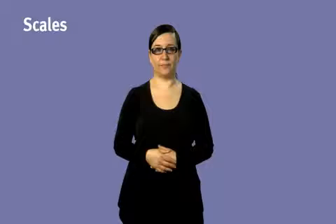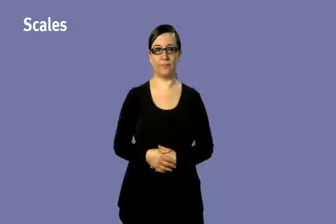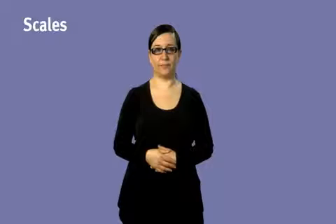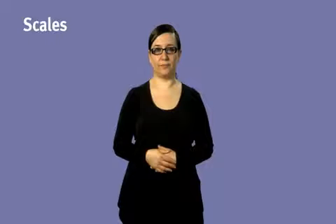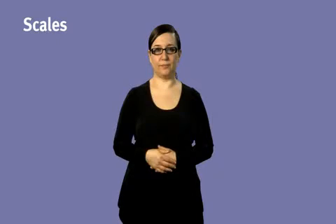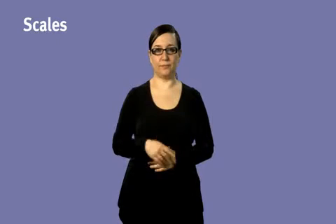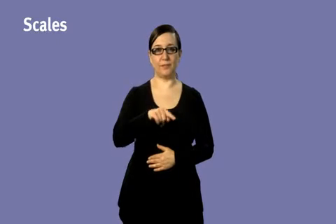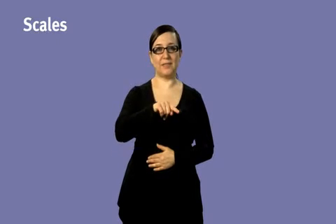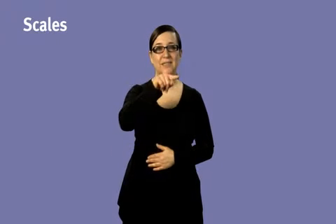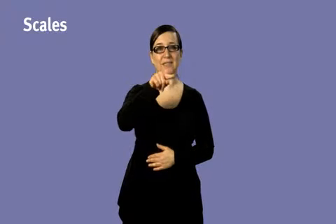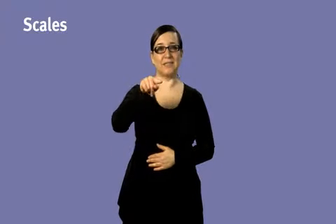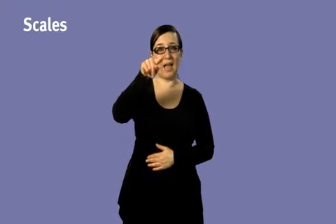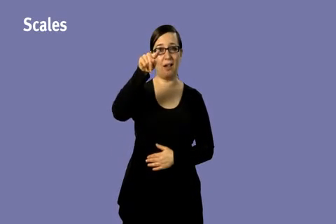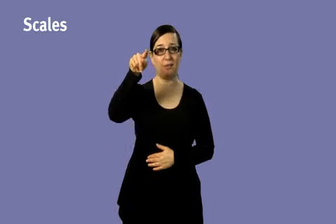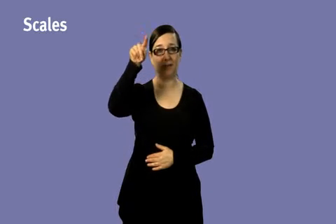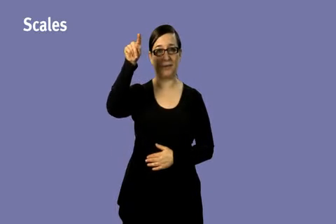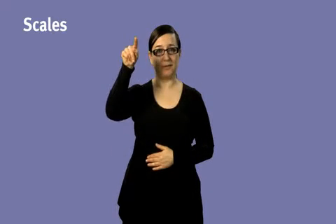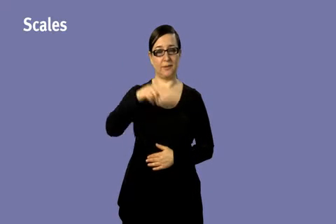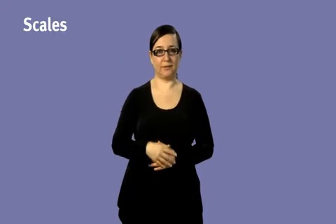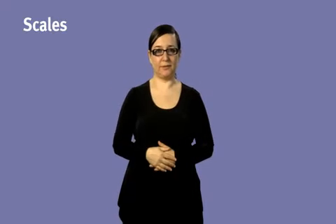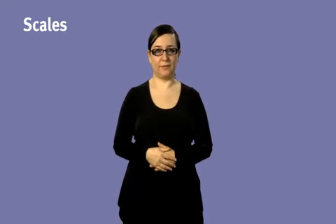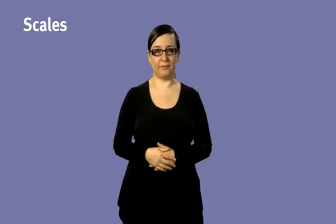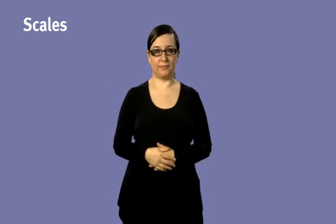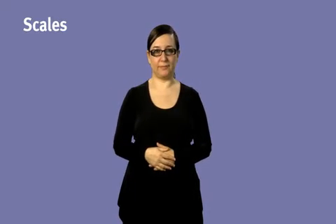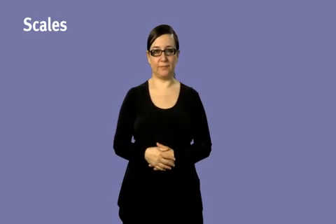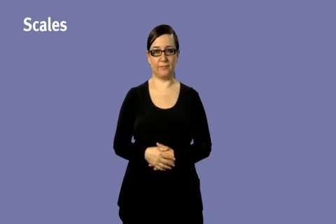Scales